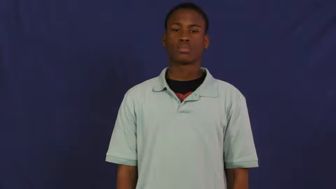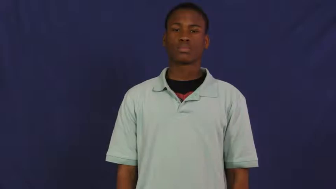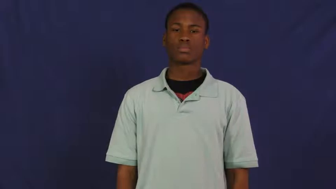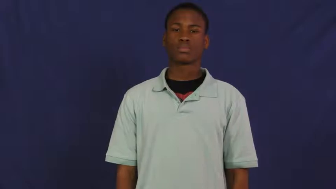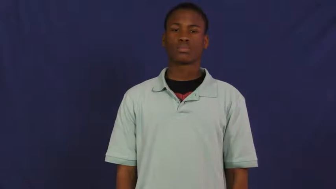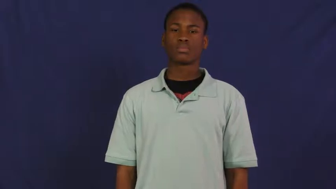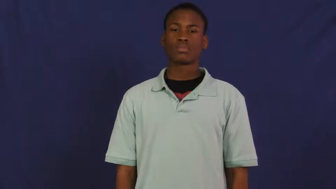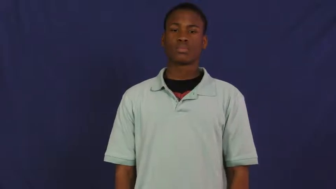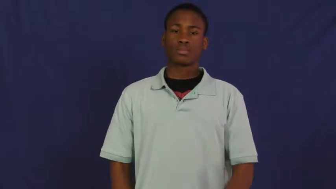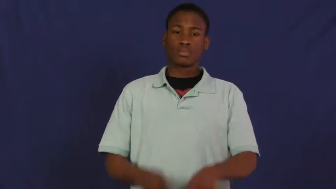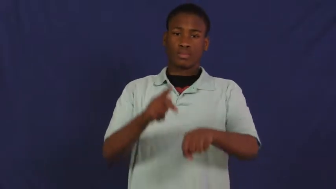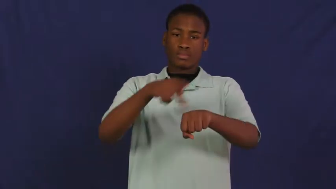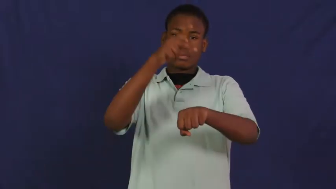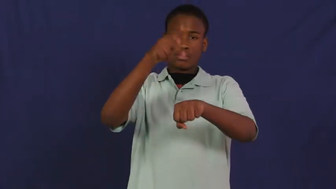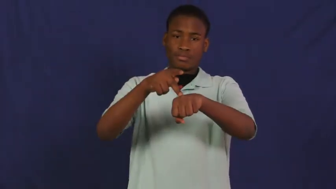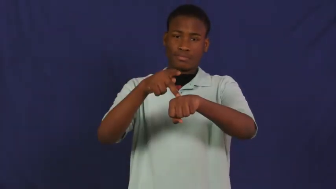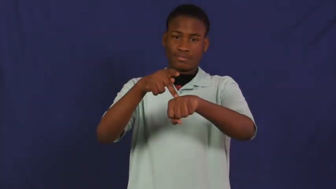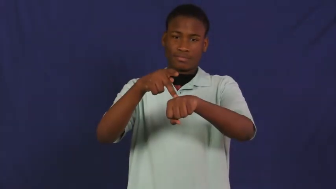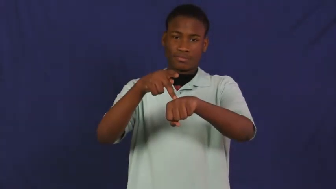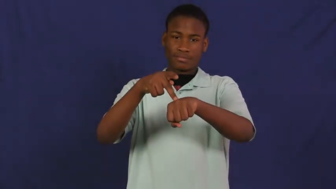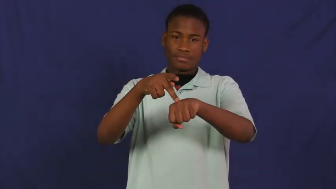principal,headmaster